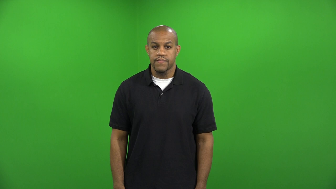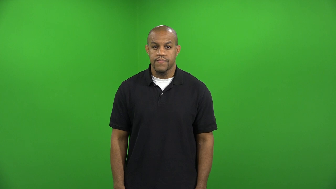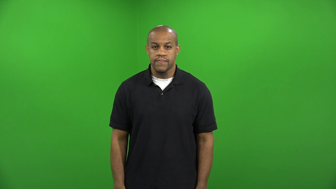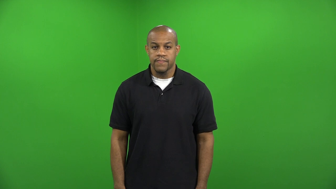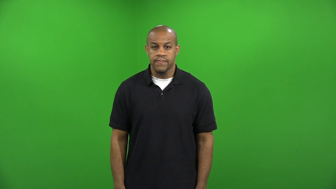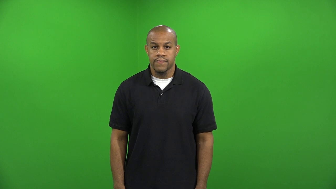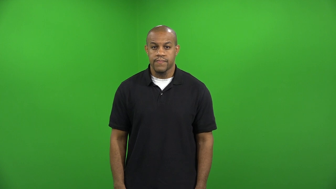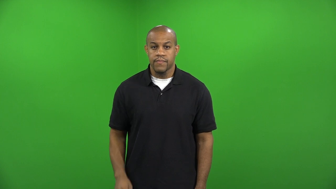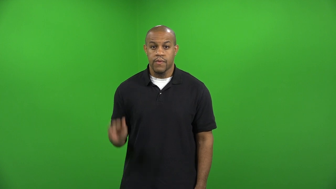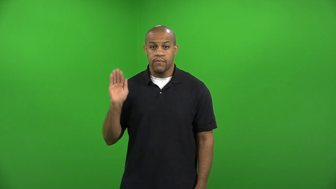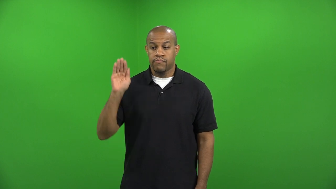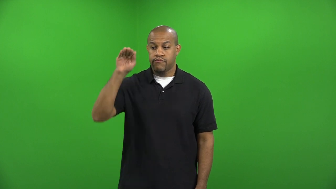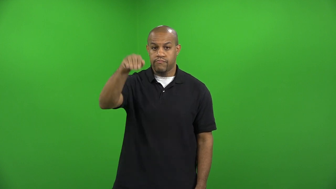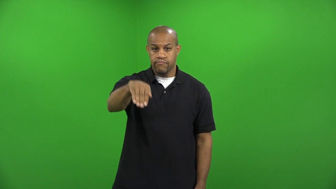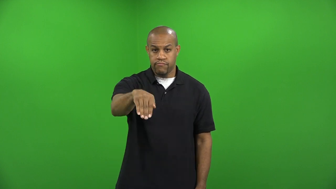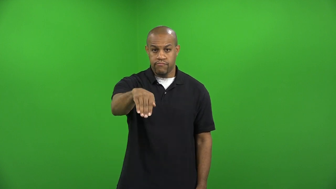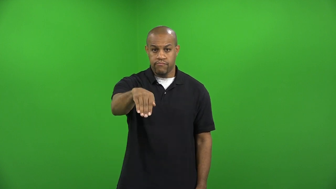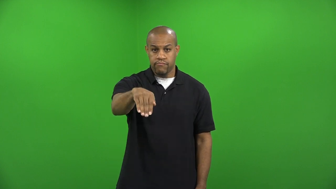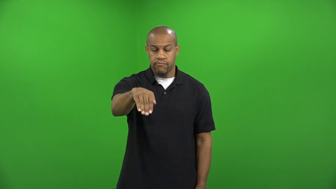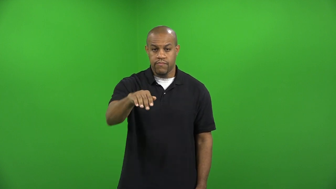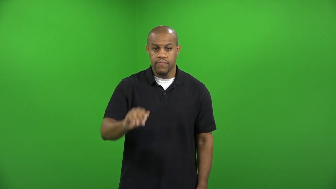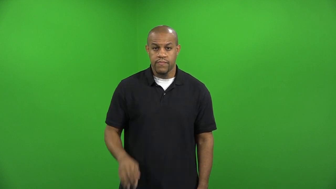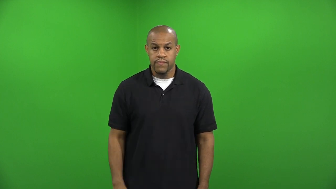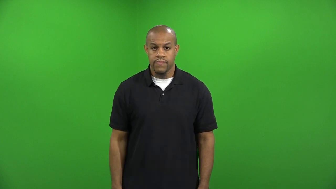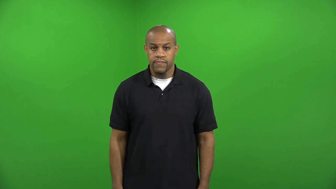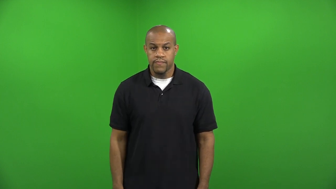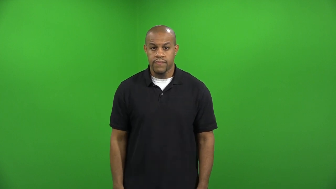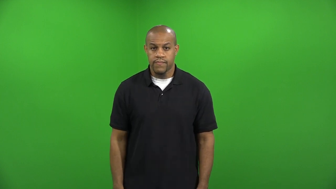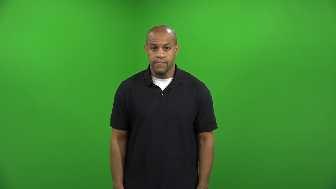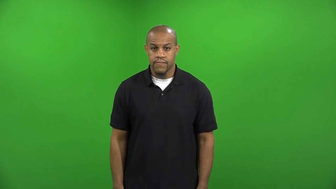Ball on arcing path